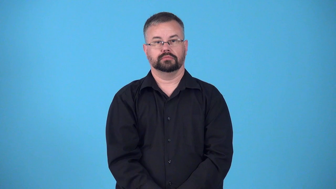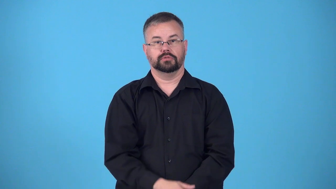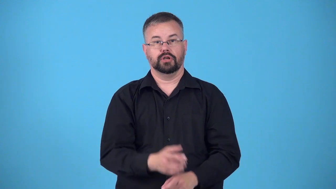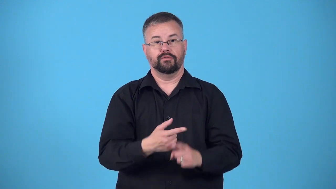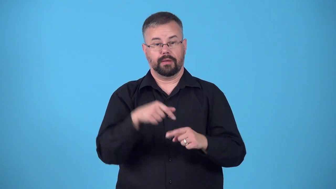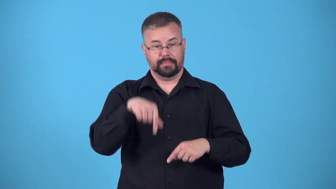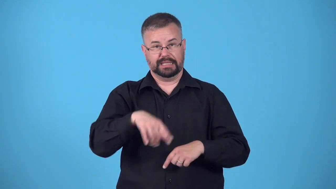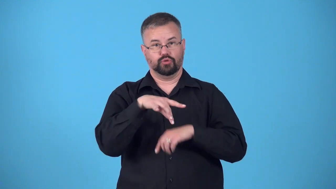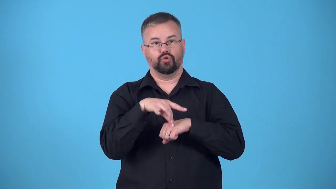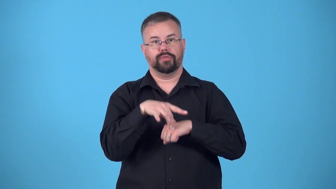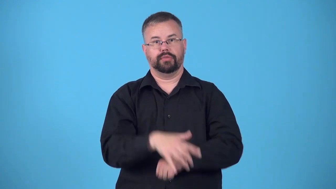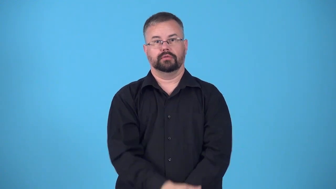terrestrial,sublunary